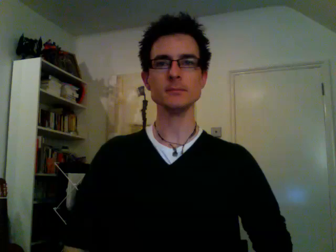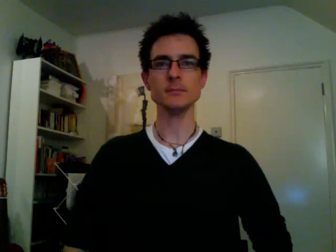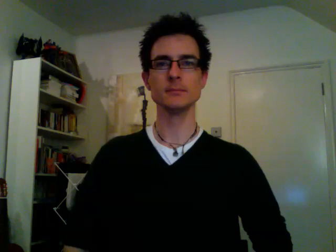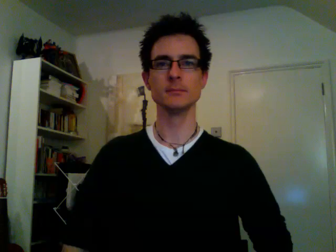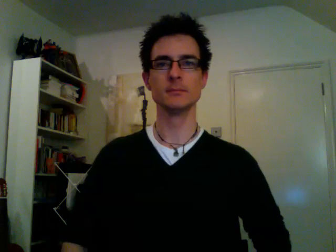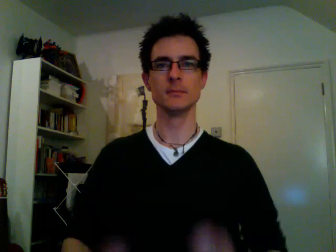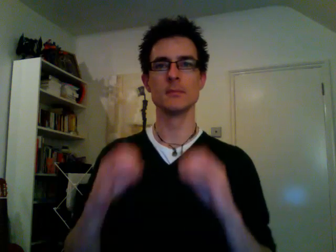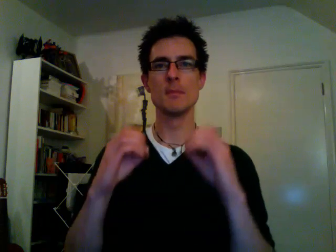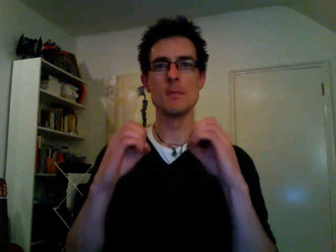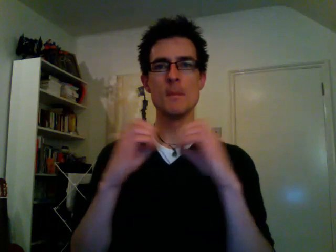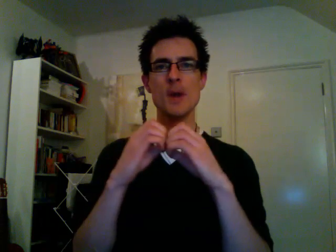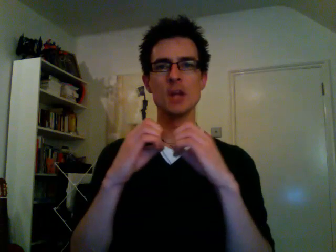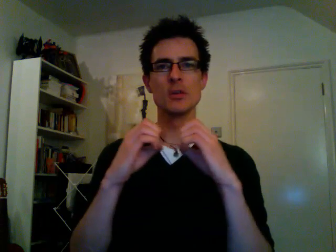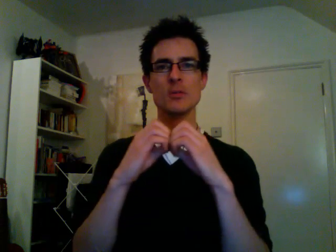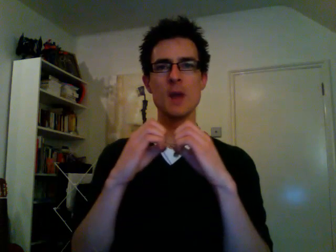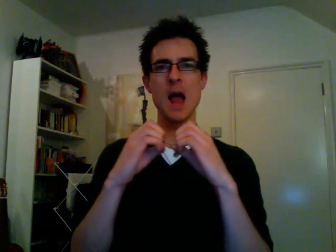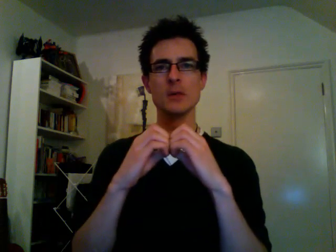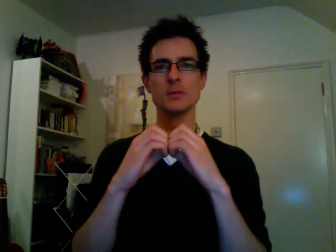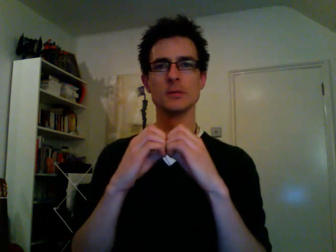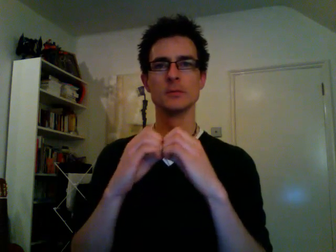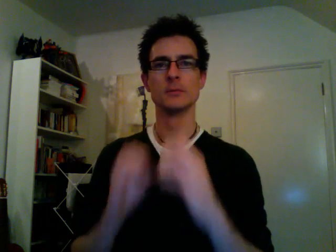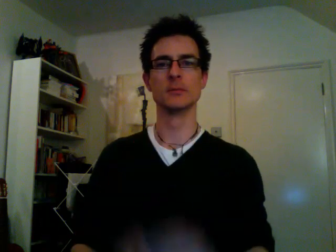brussel sprouts